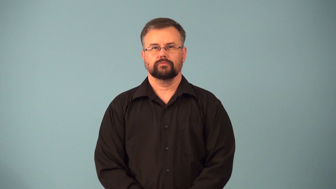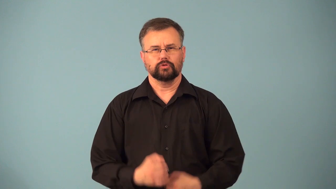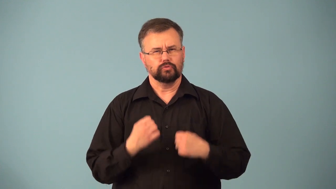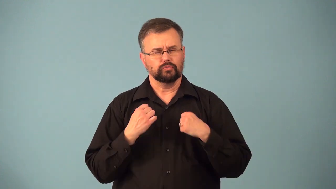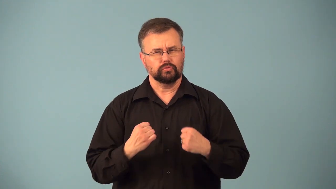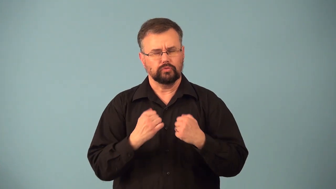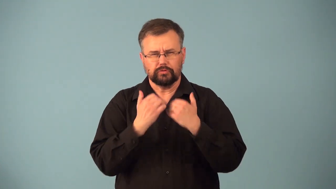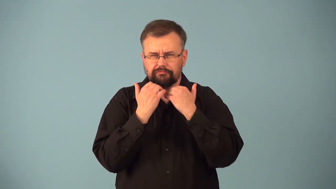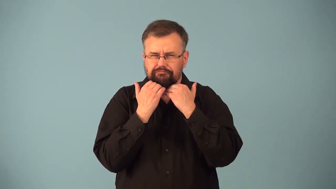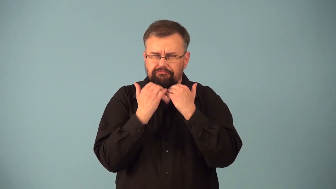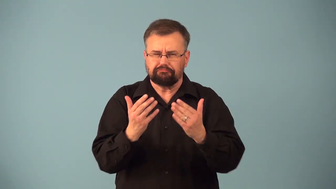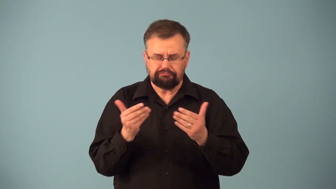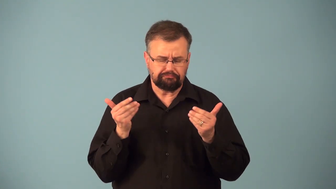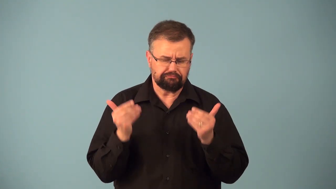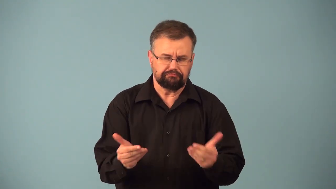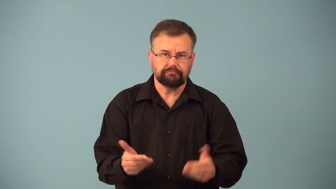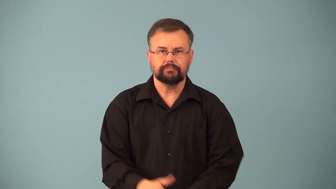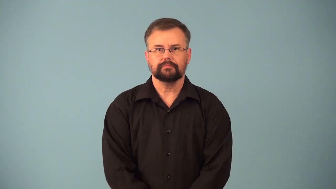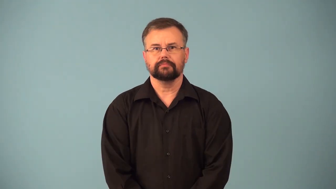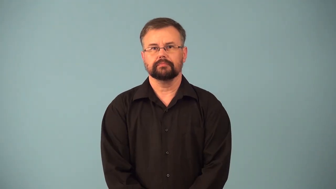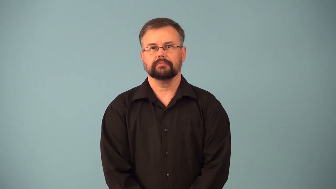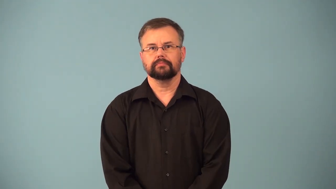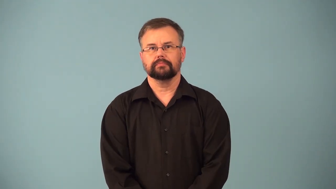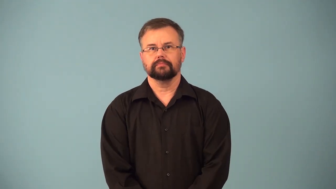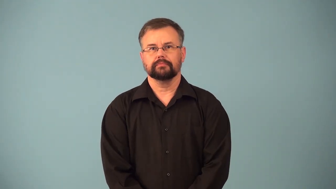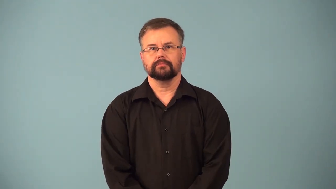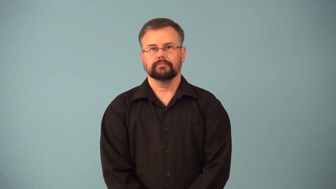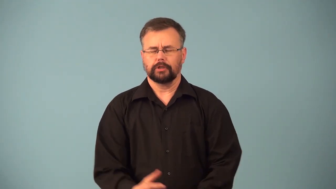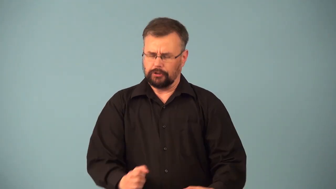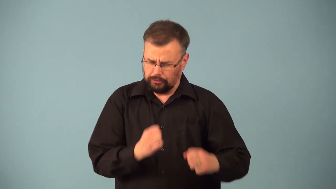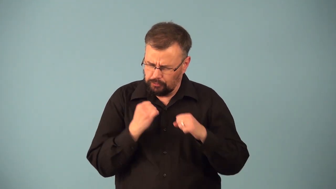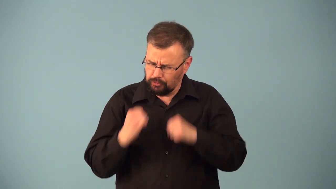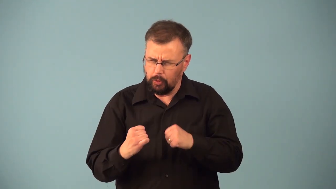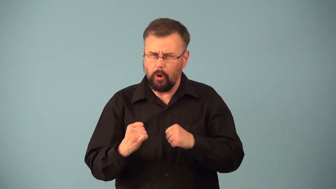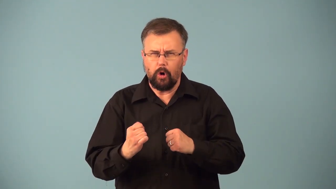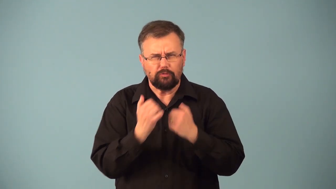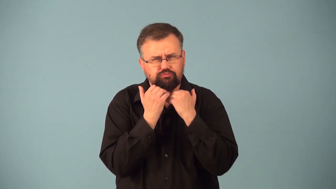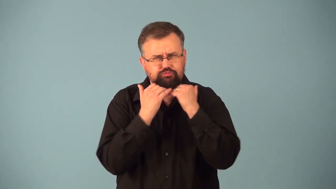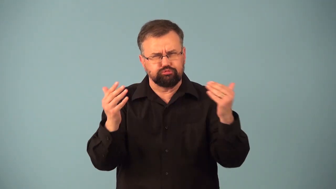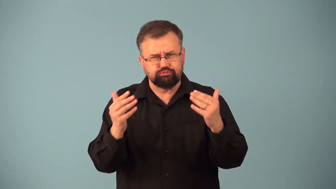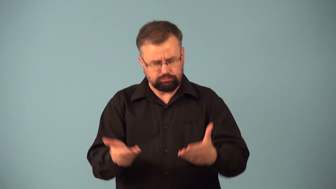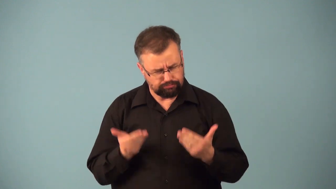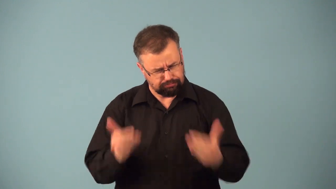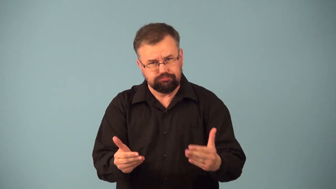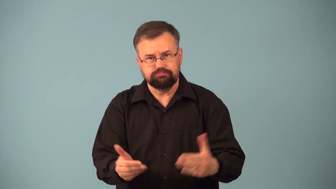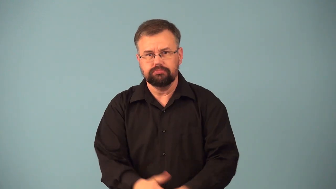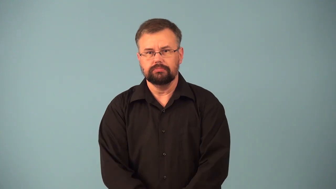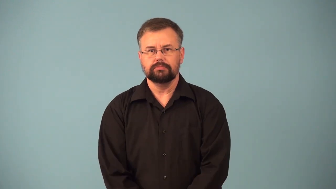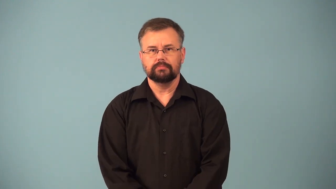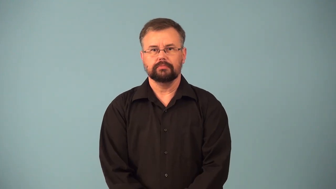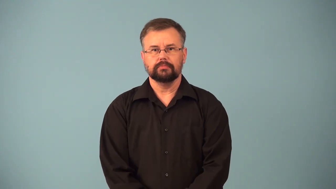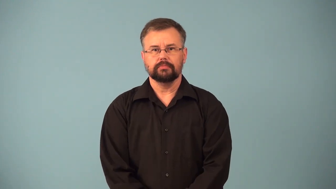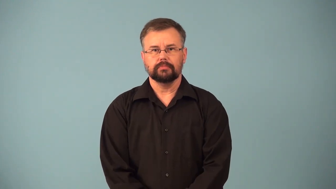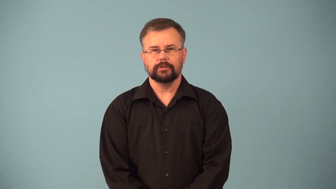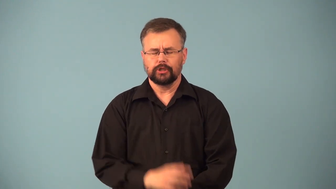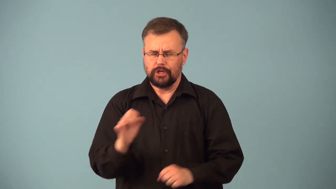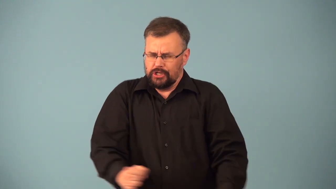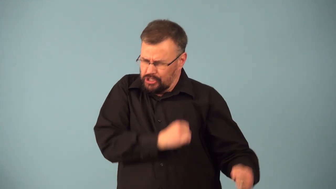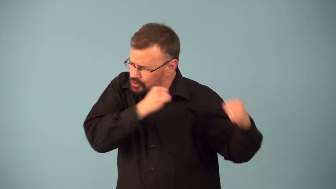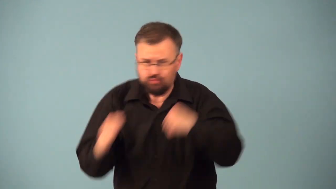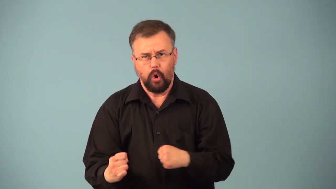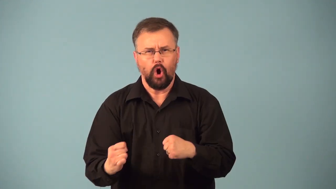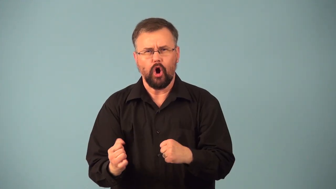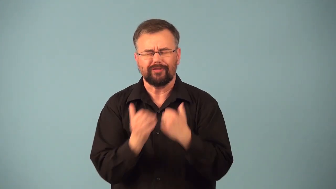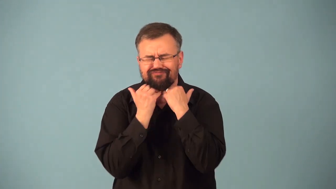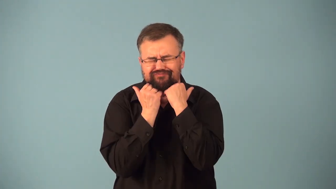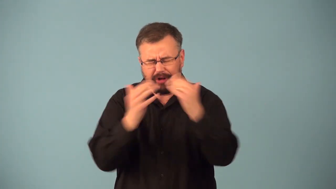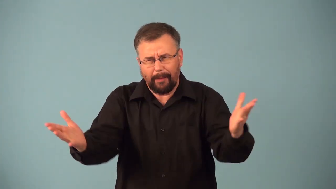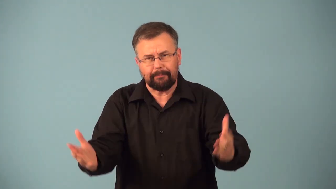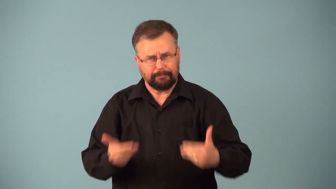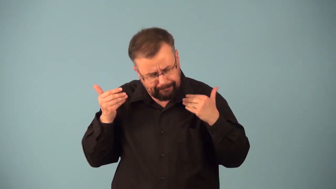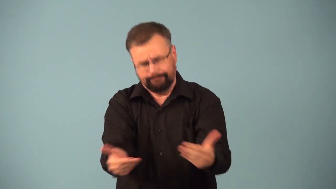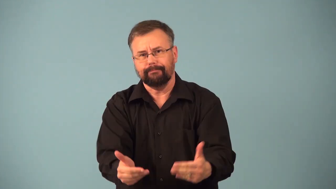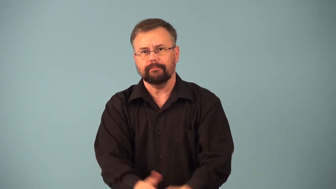plucky